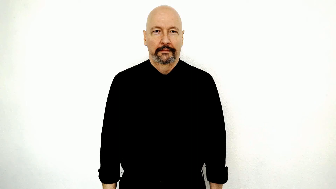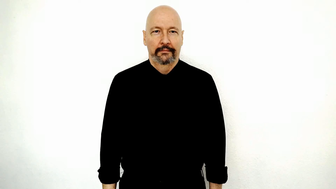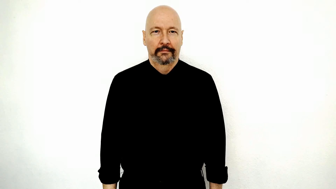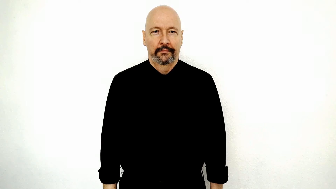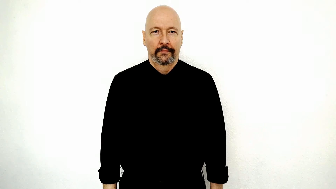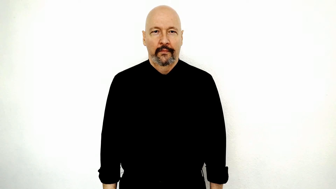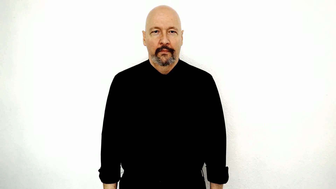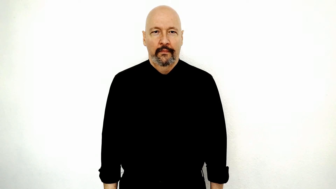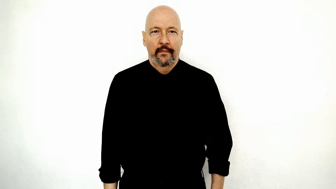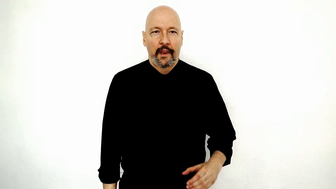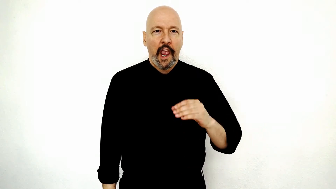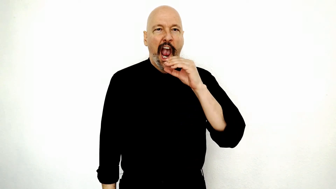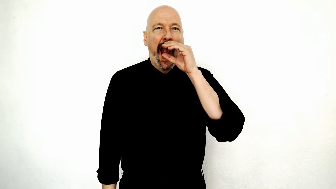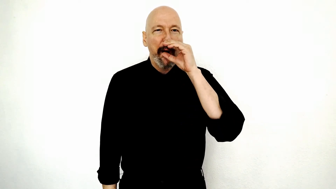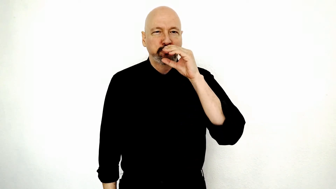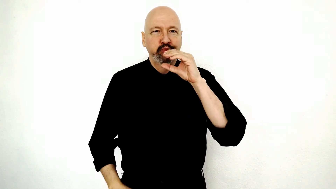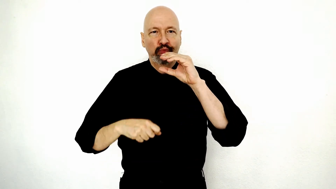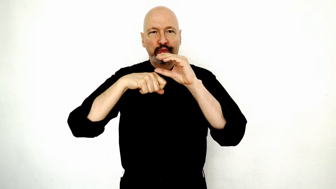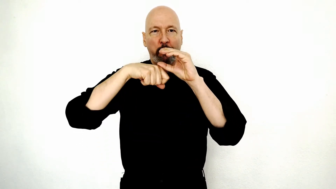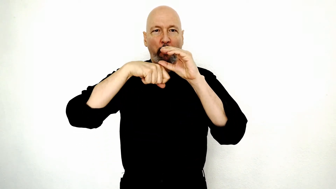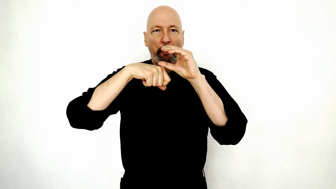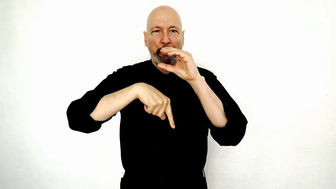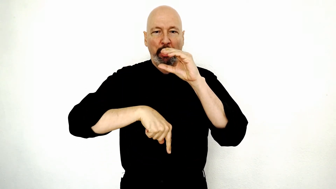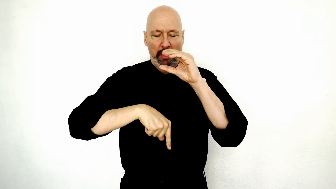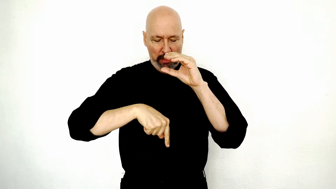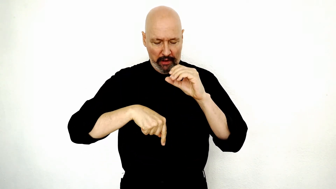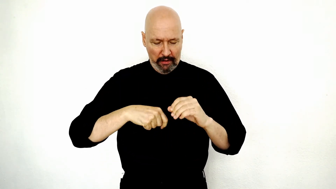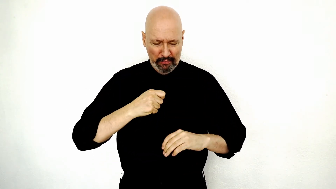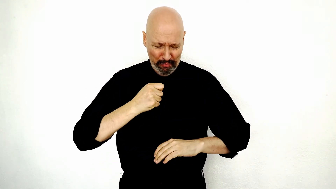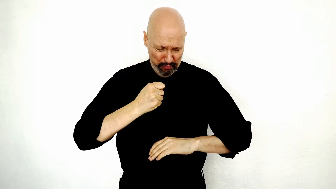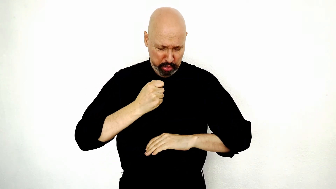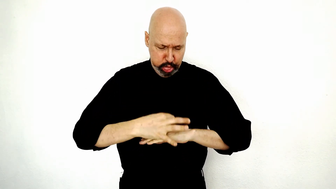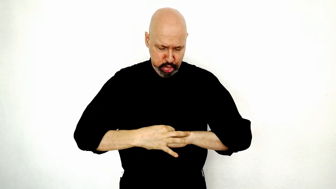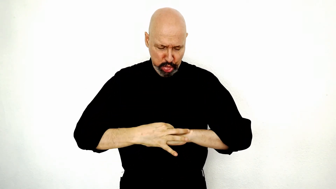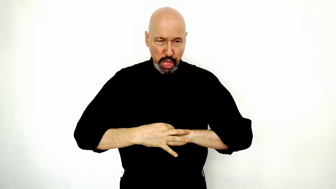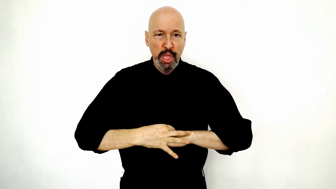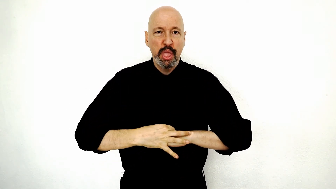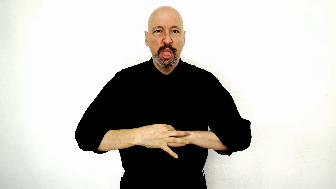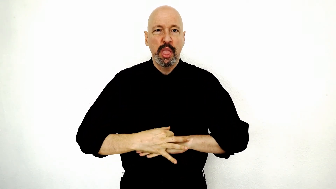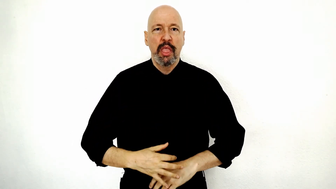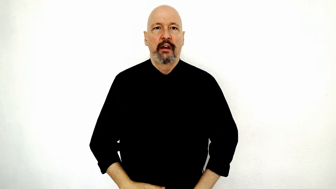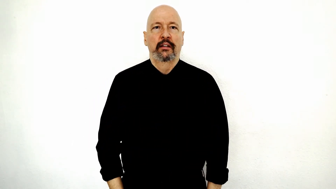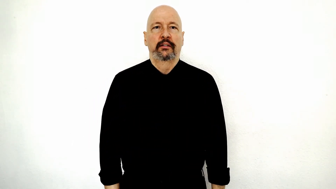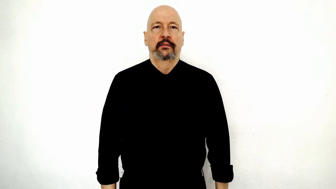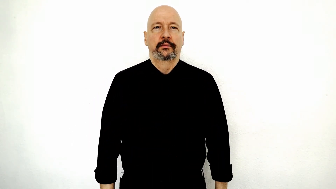eat sandwich drip onto pants (depictive) 01